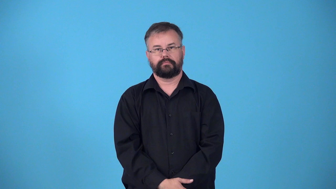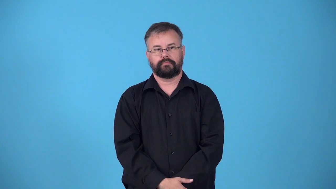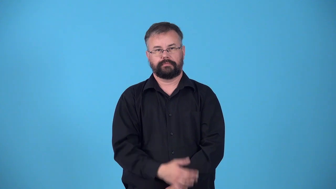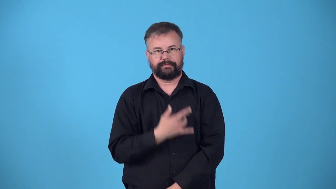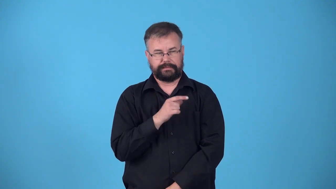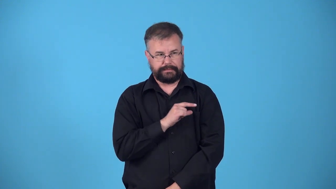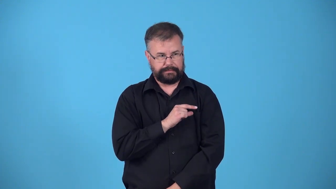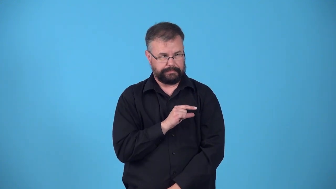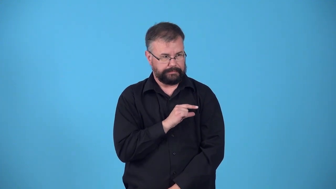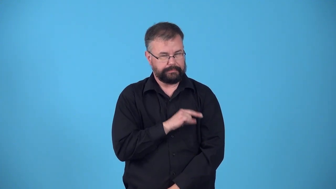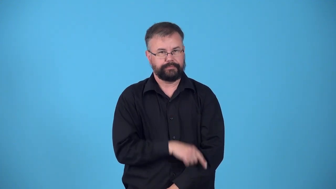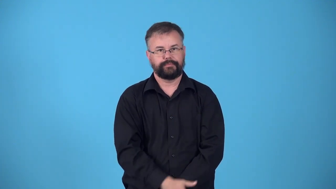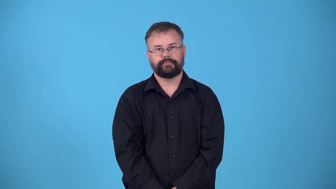prick